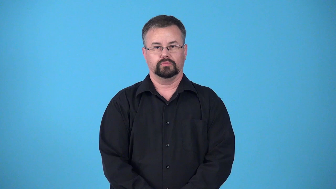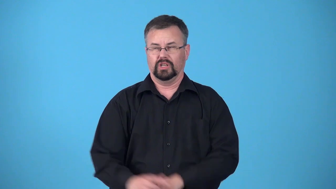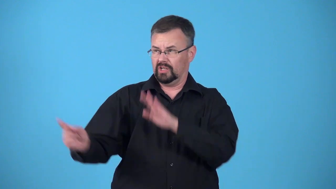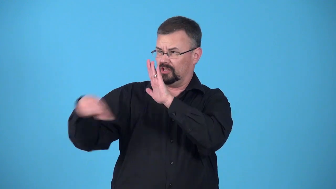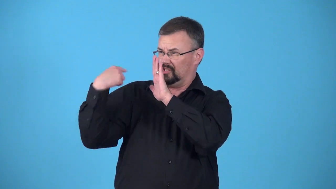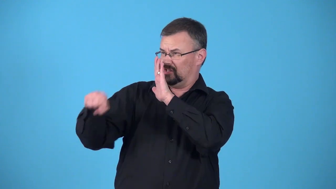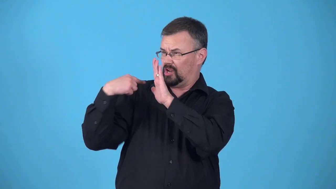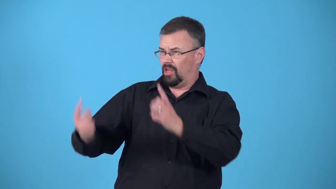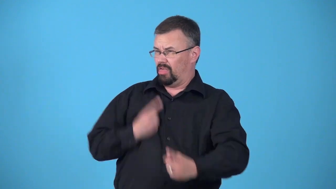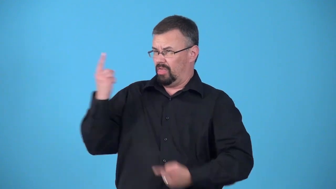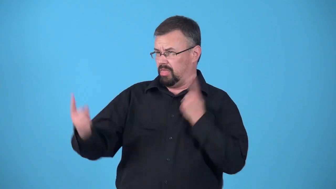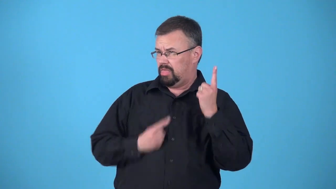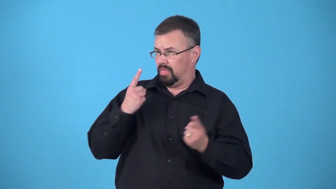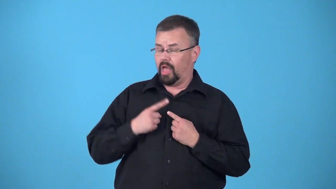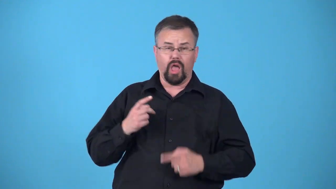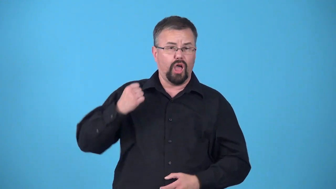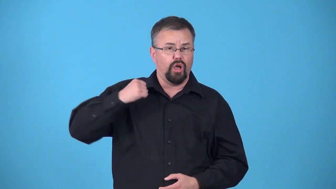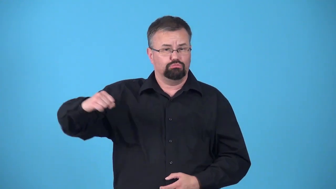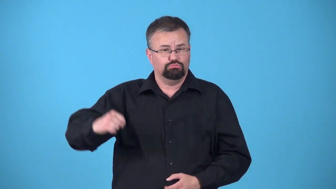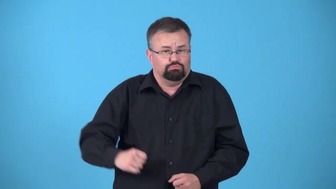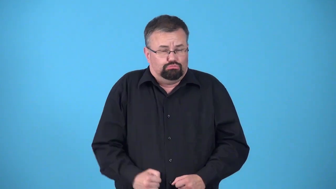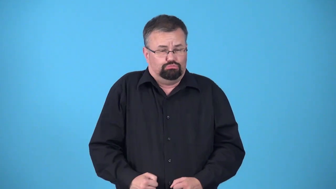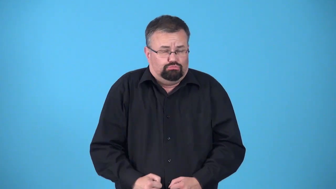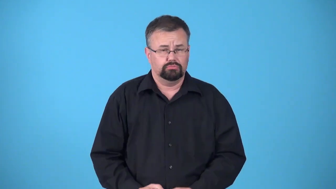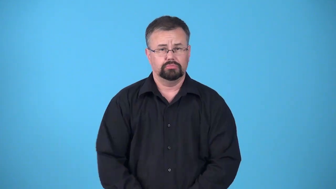sticks and stones may break my bones, but names, words will never hurt me